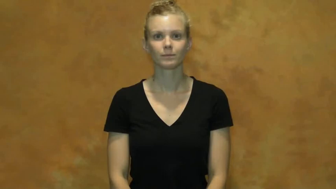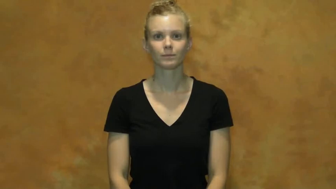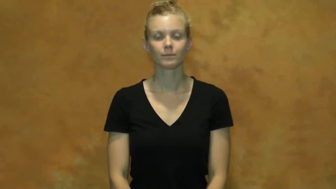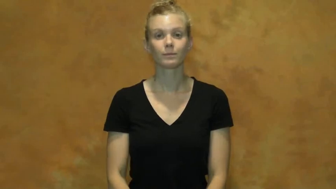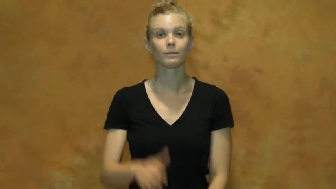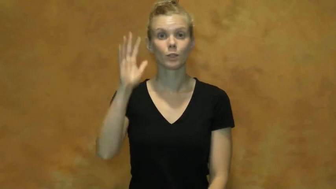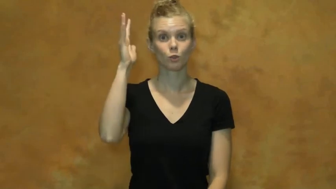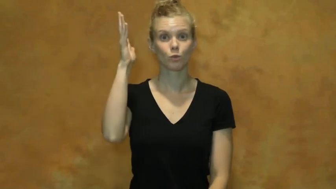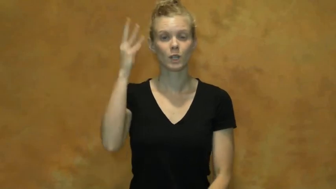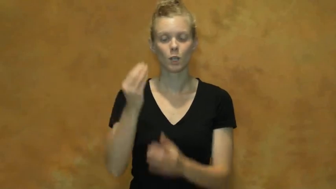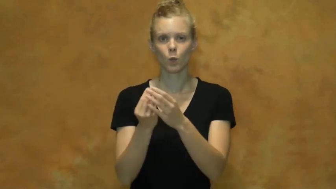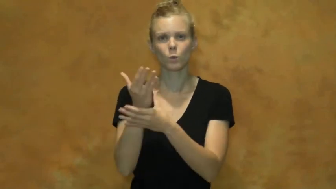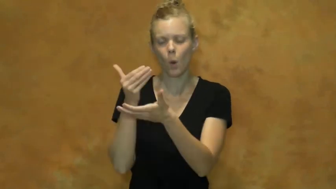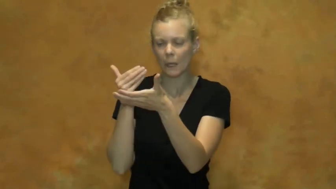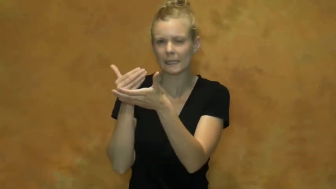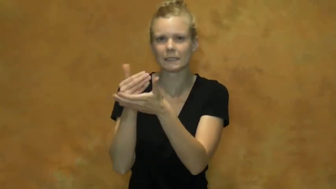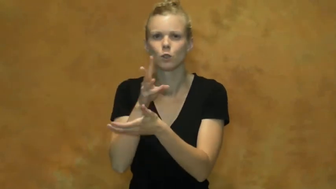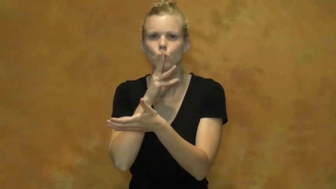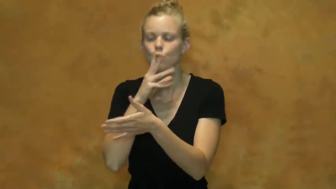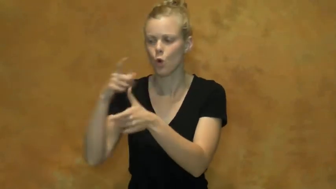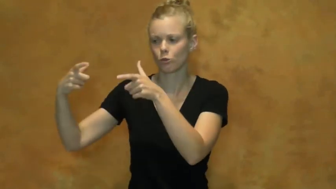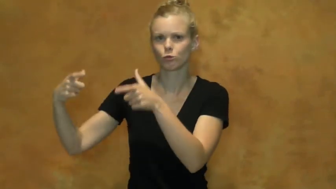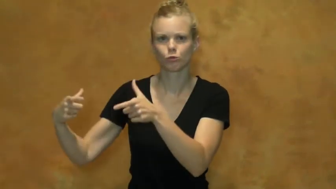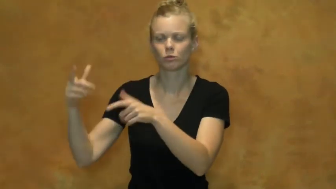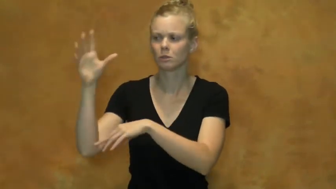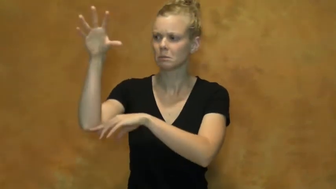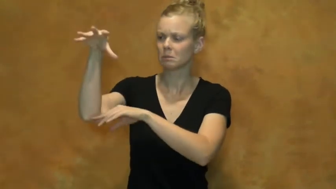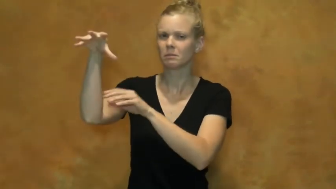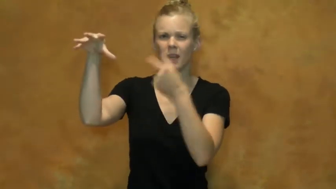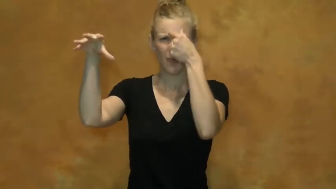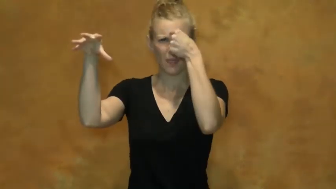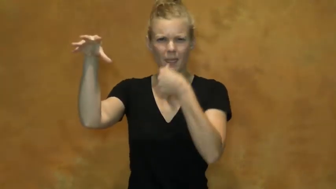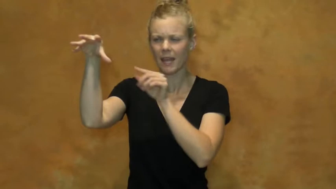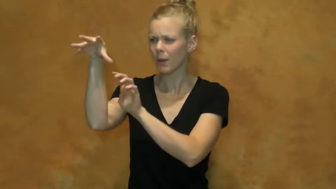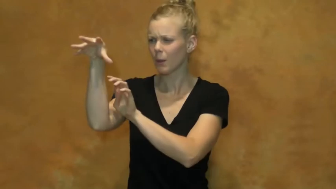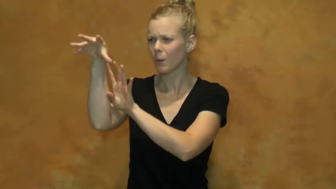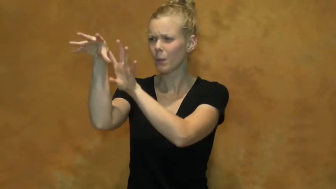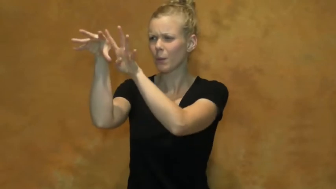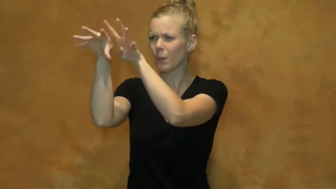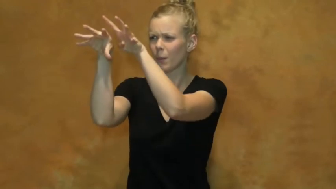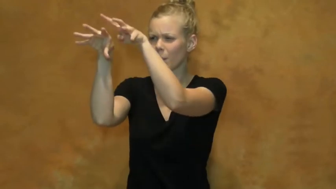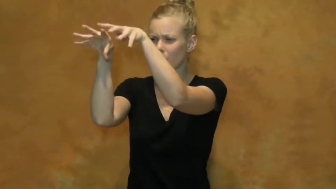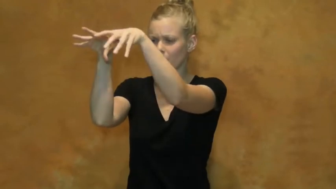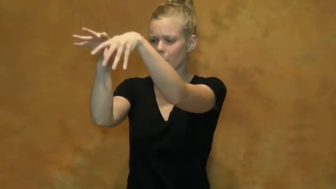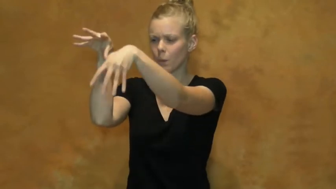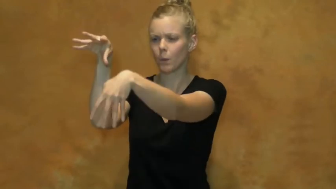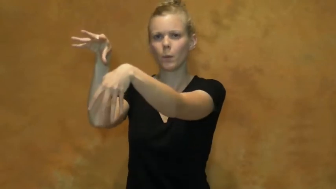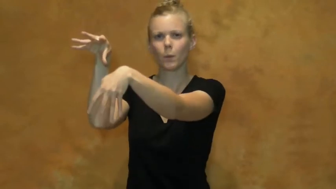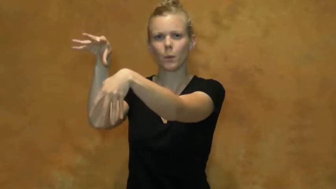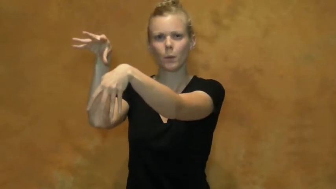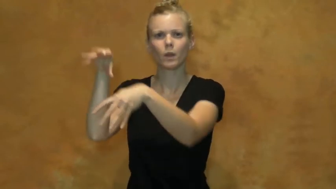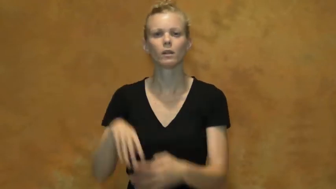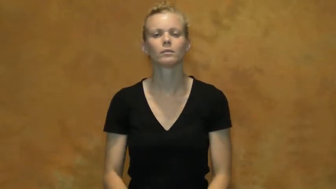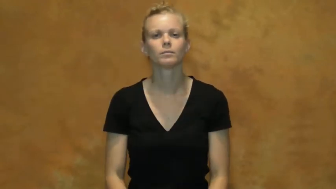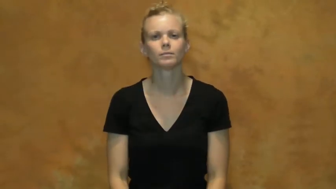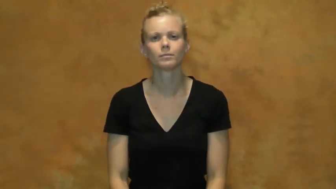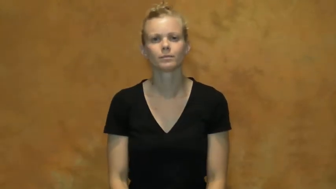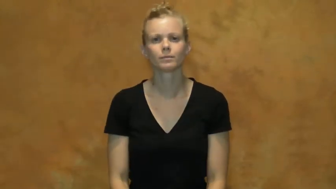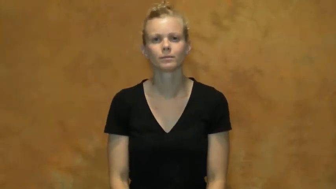willow tree